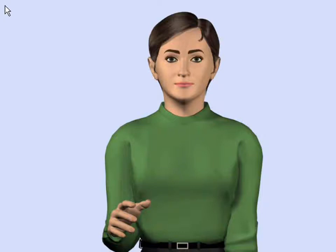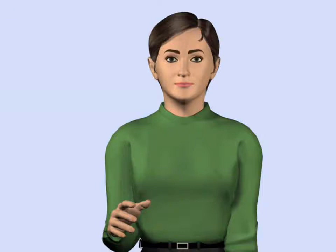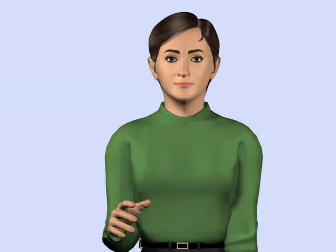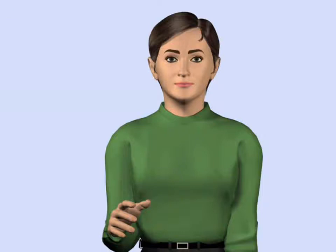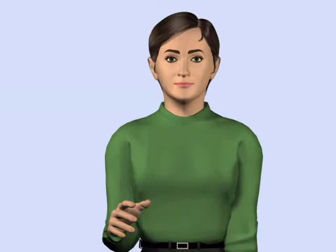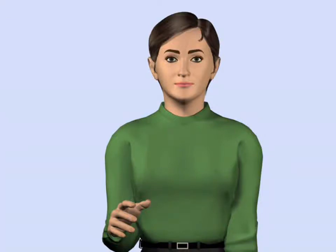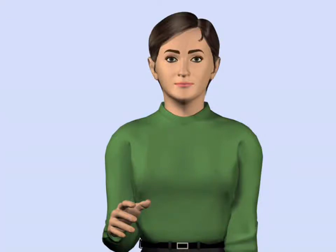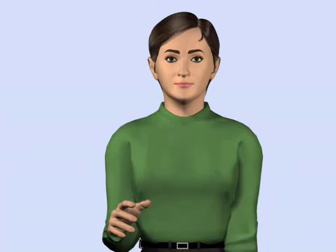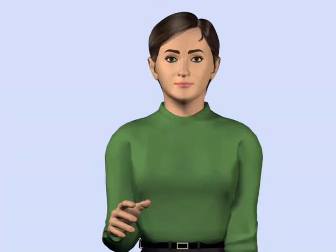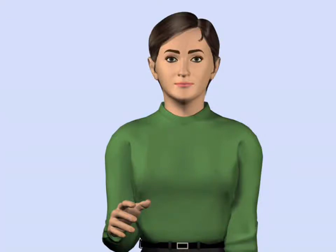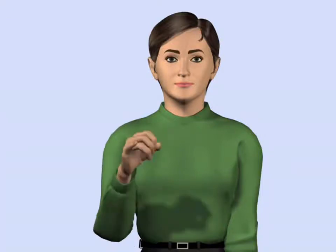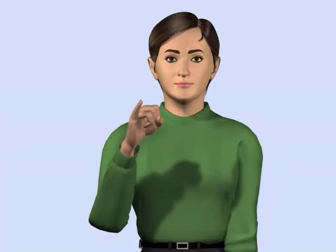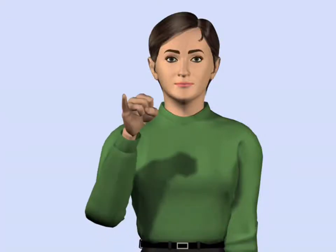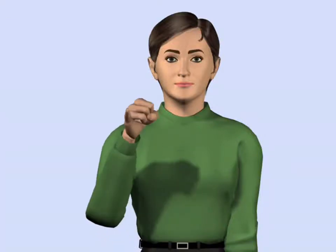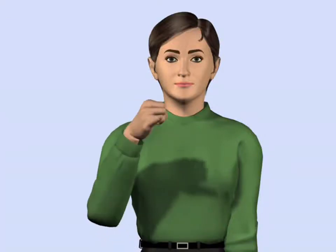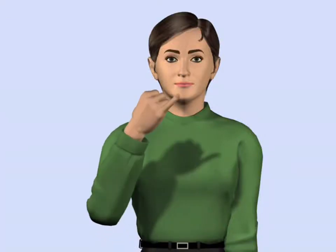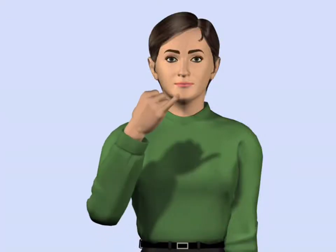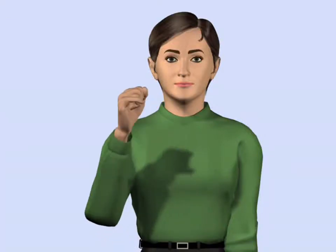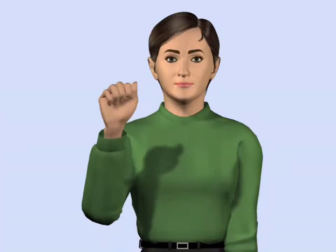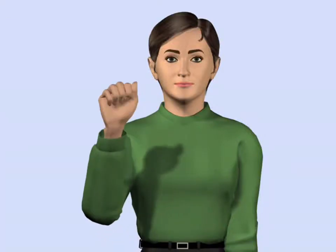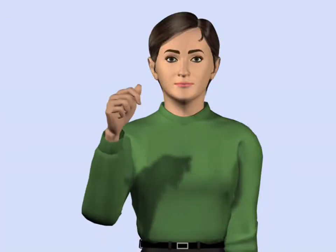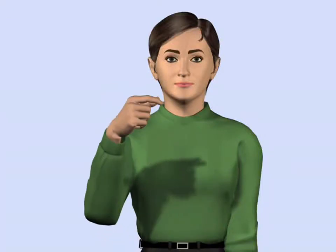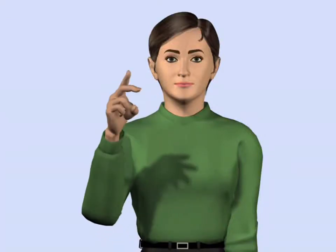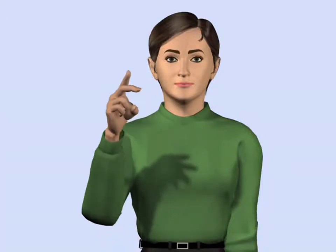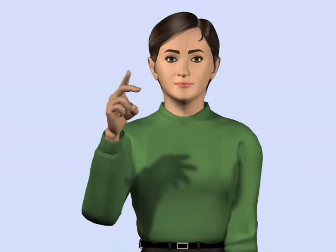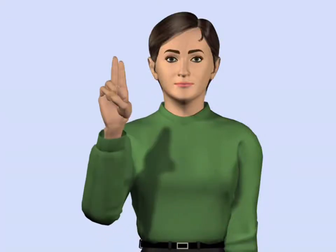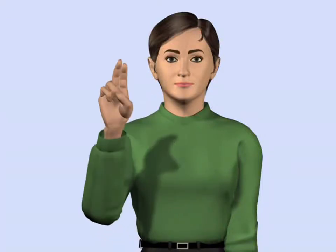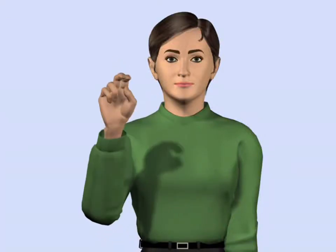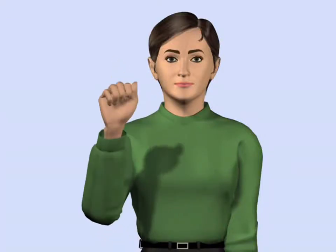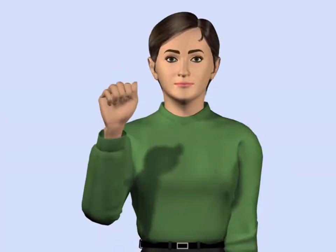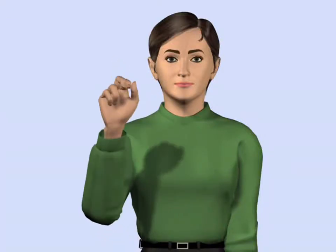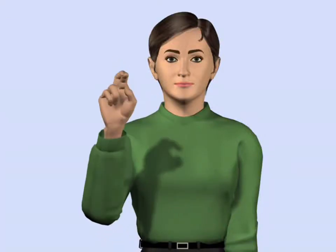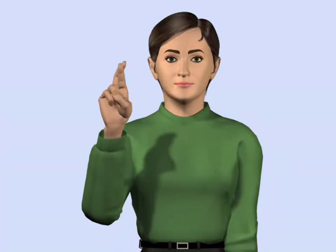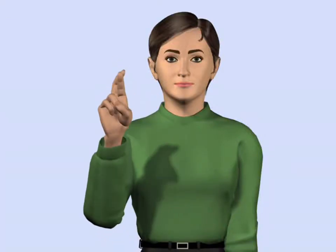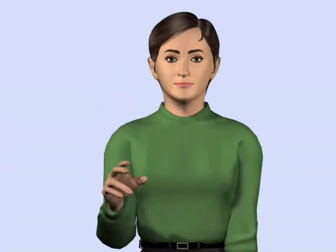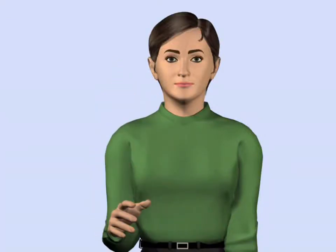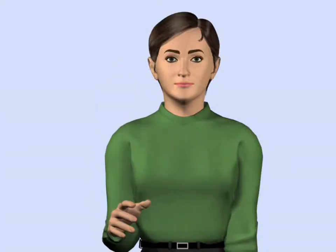jaguar